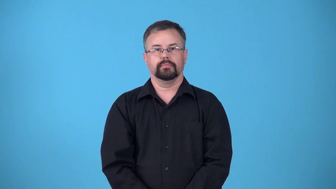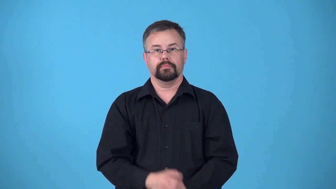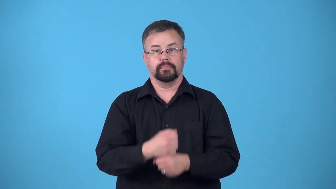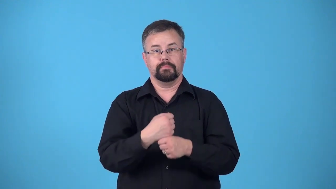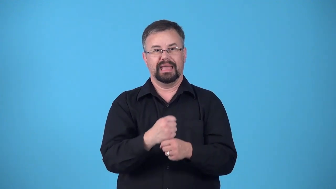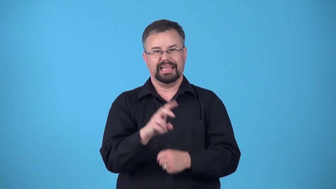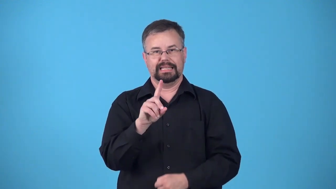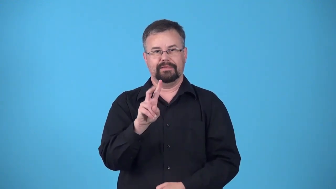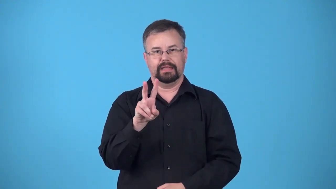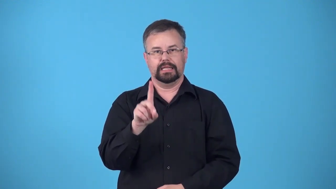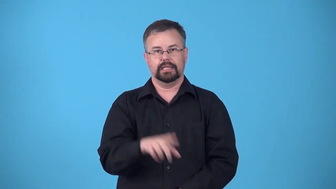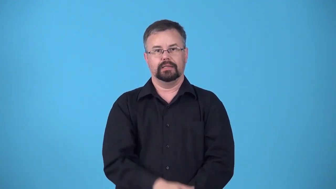burn